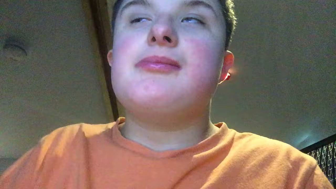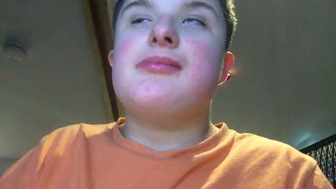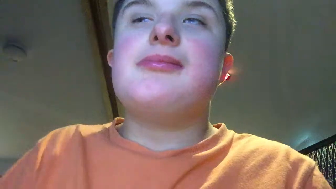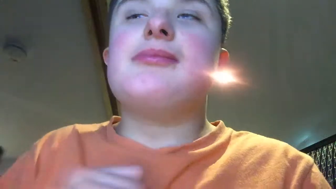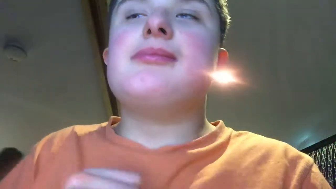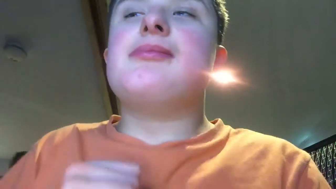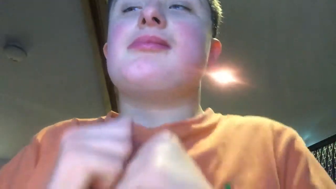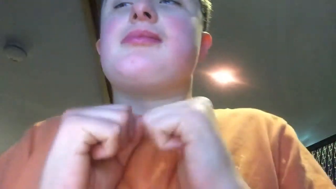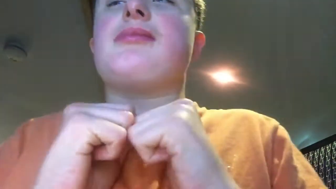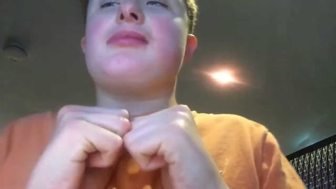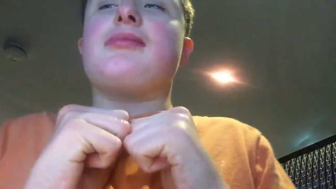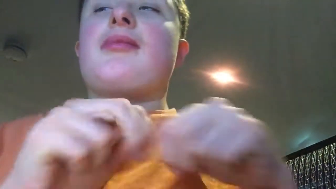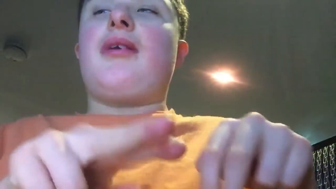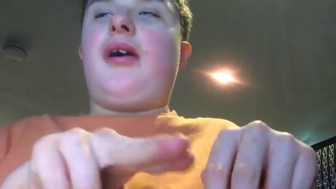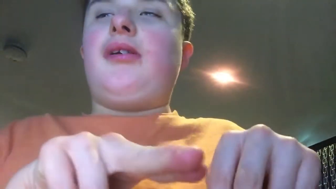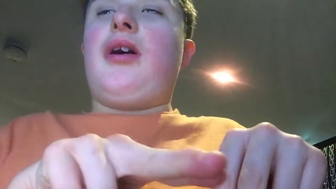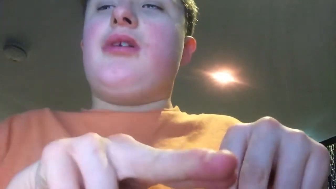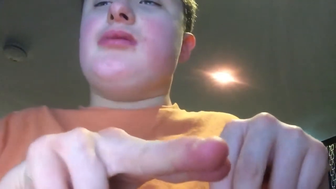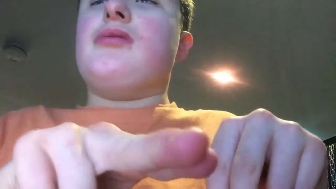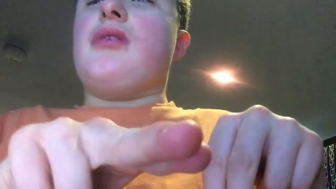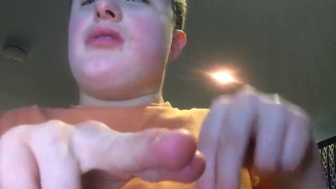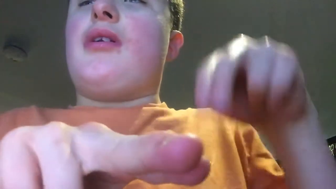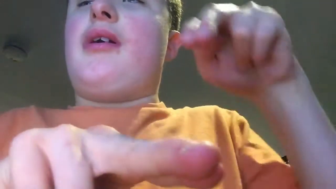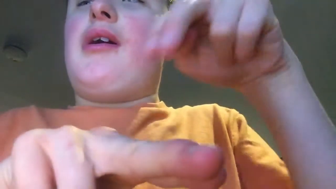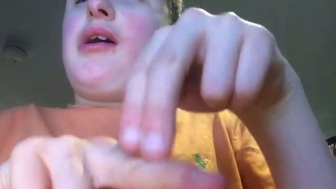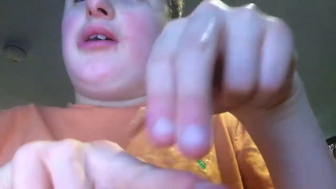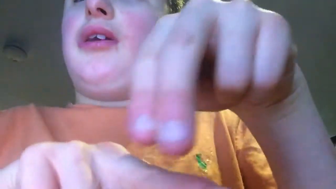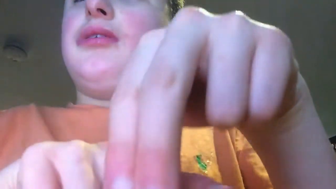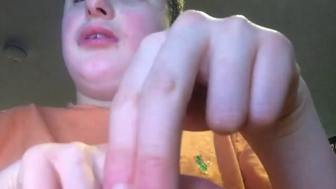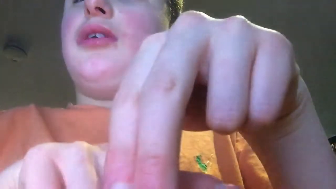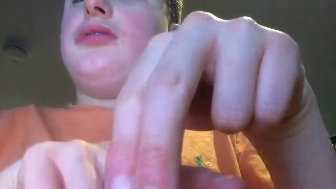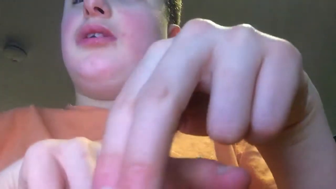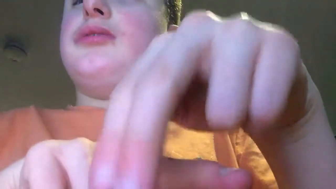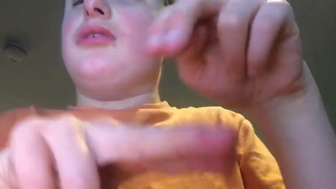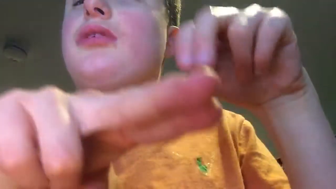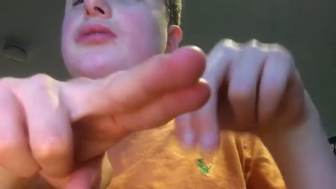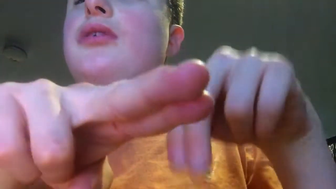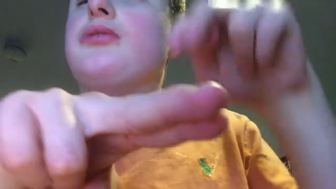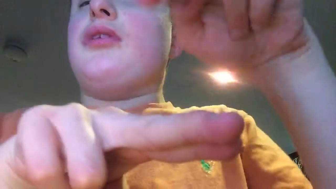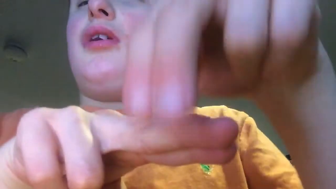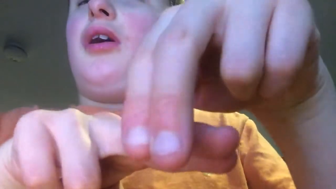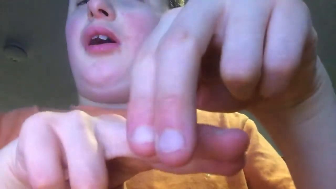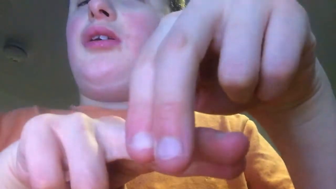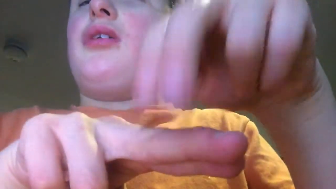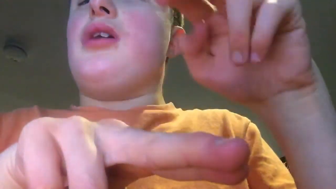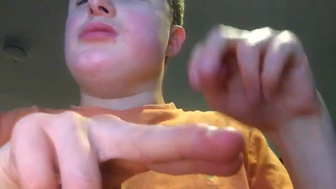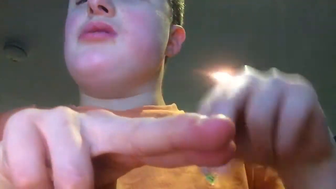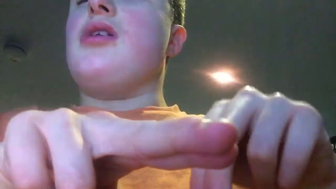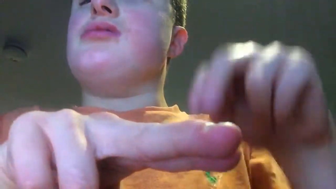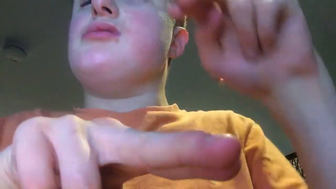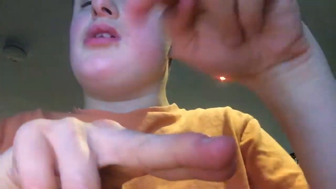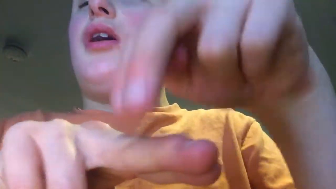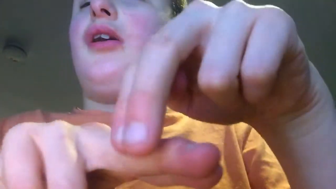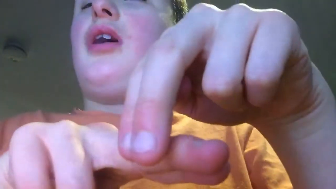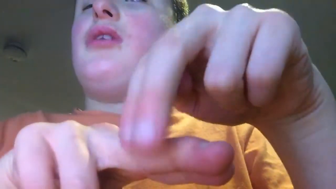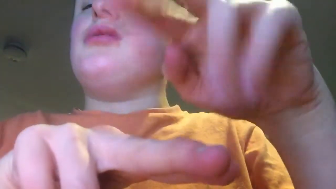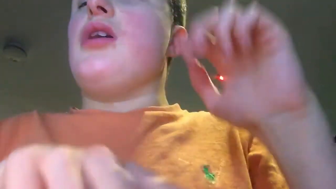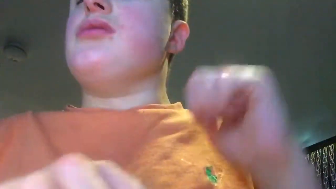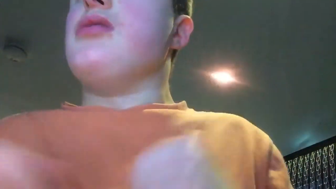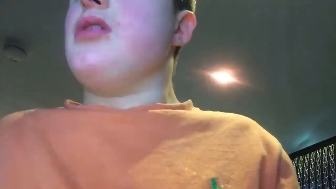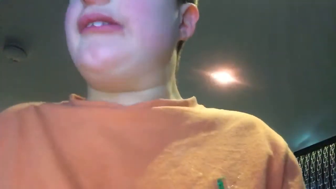outside